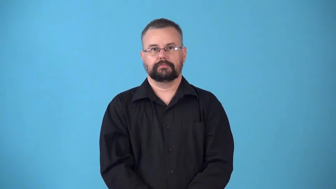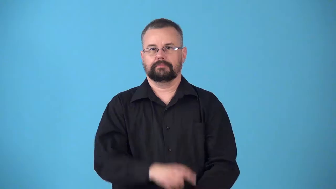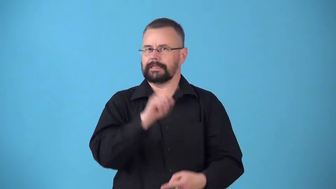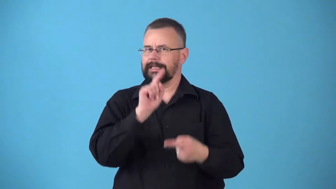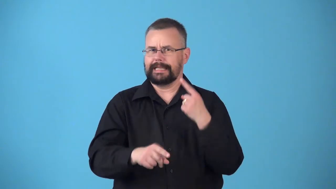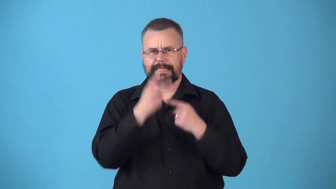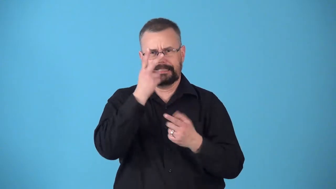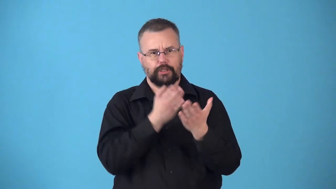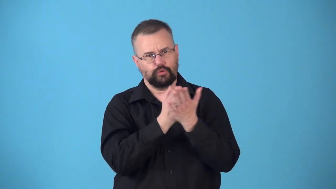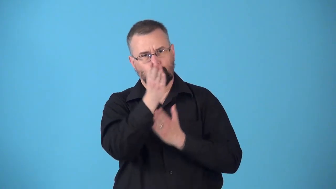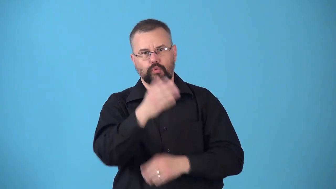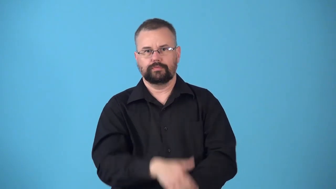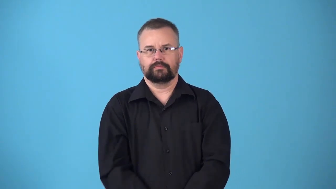nontransparent